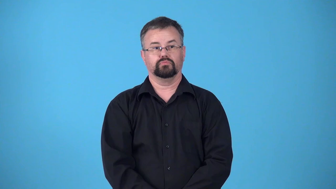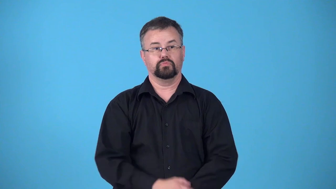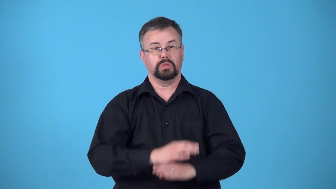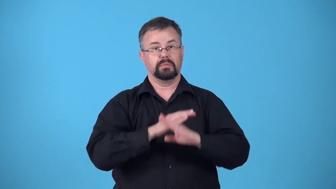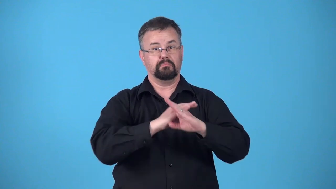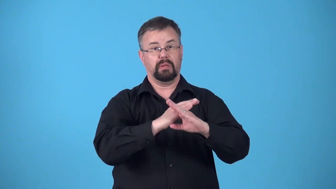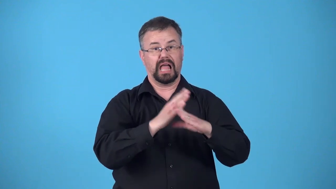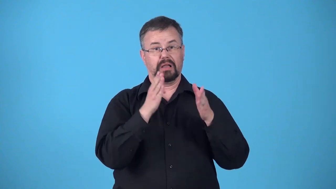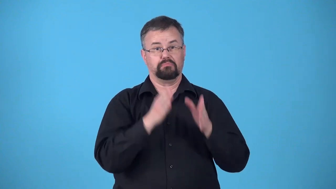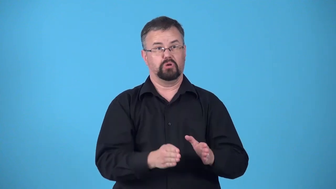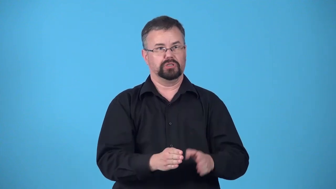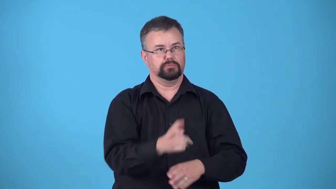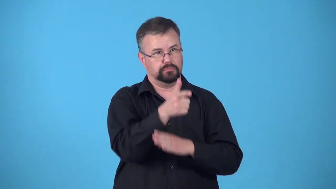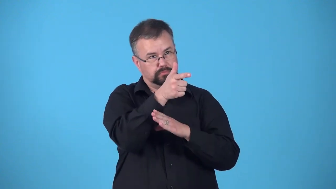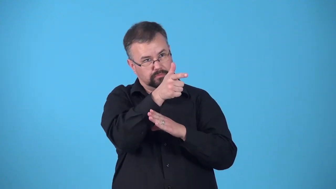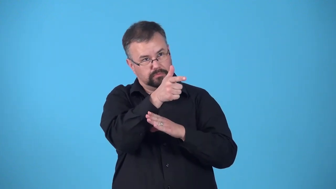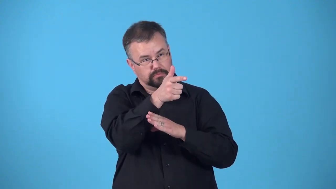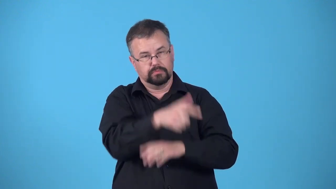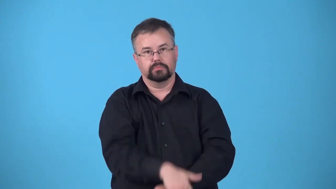cover